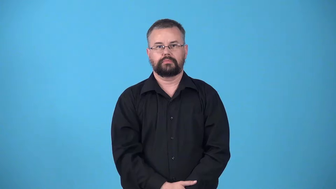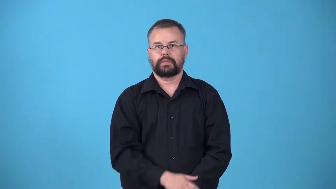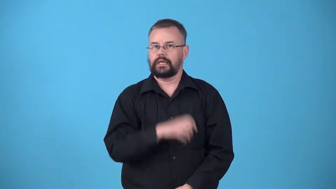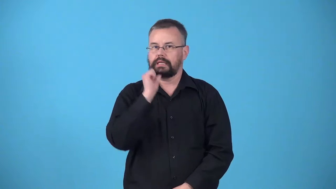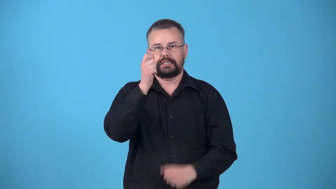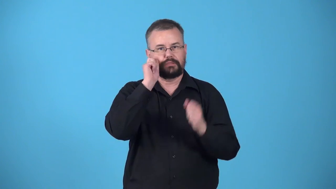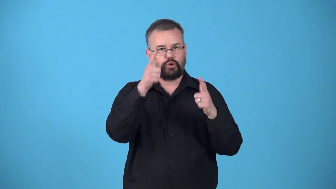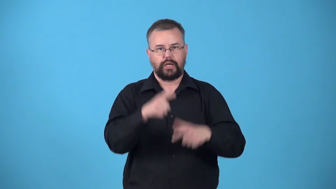unsurprising